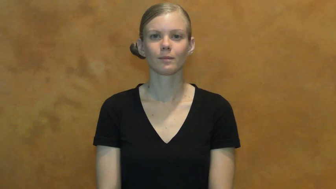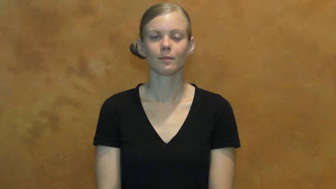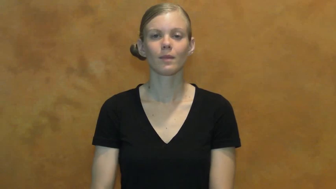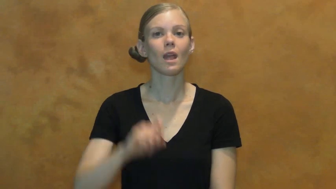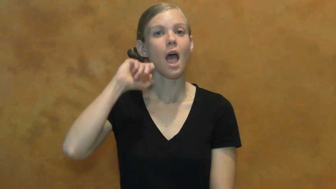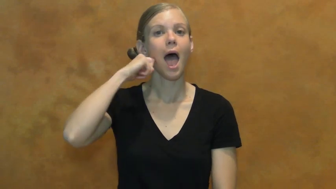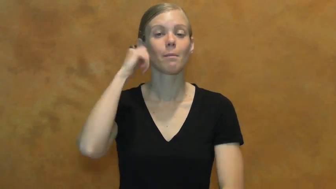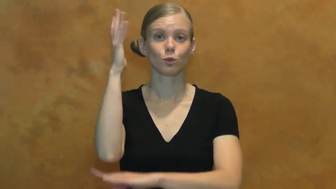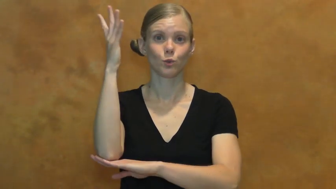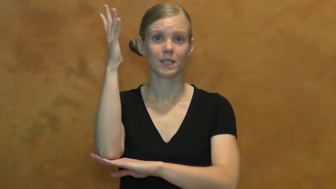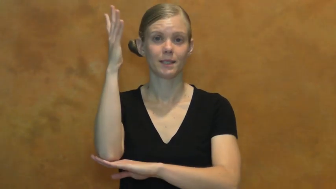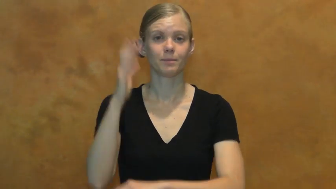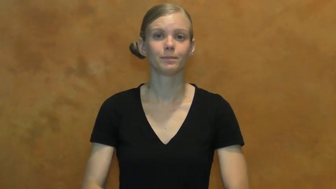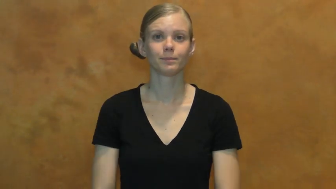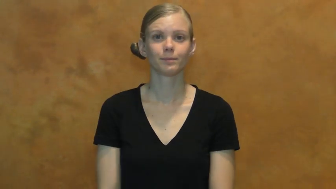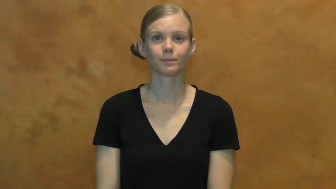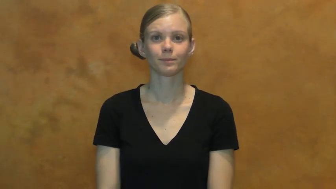apple tree